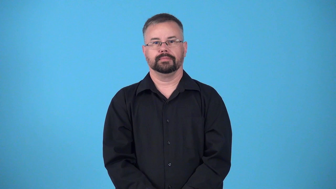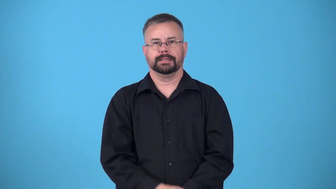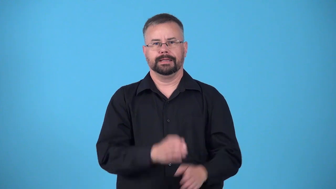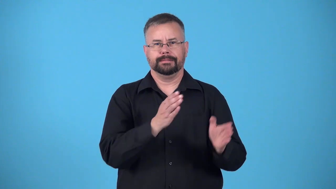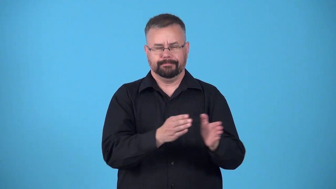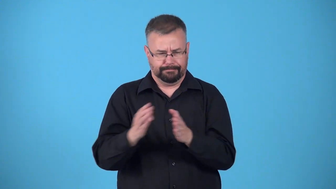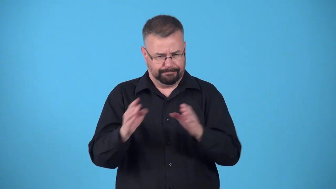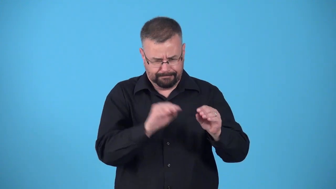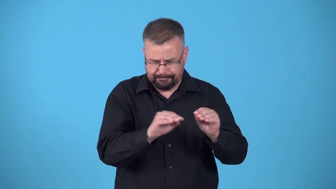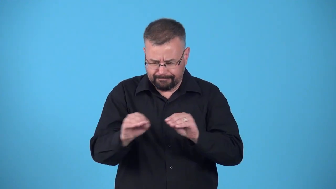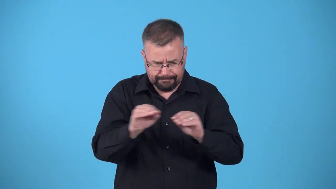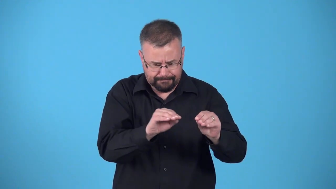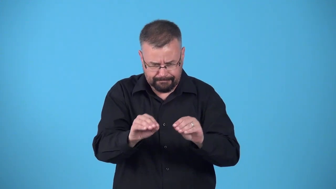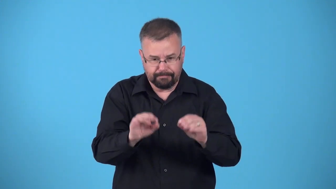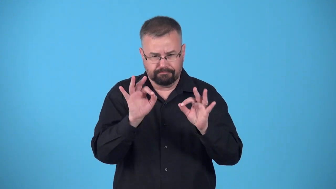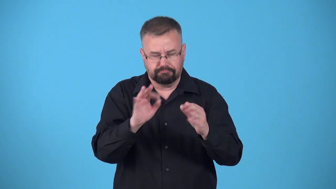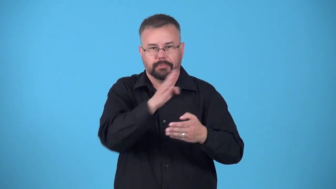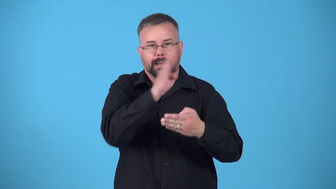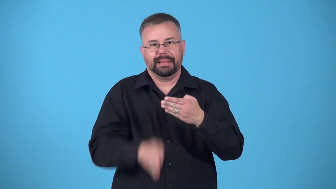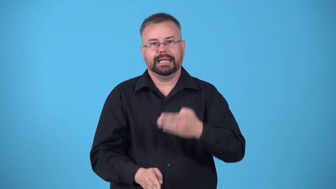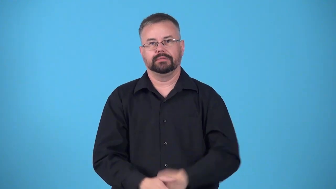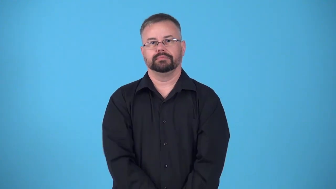tie up loose ends